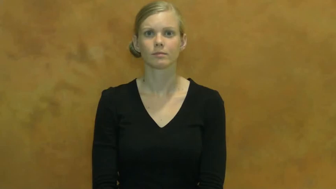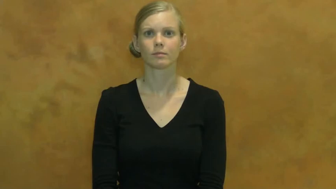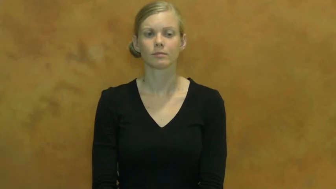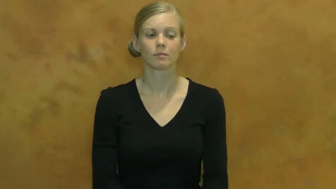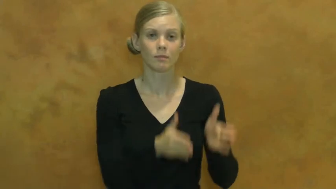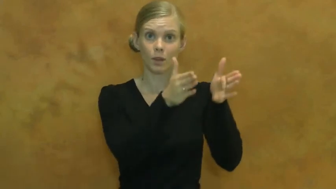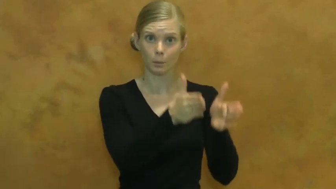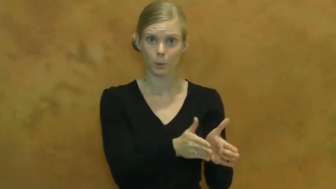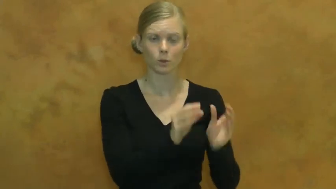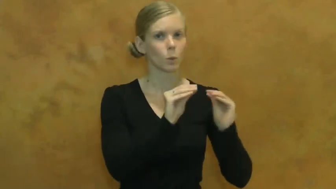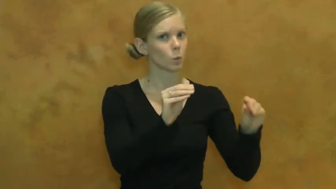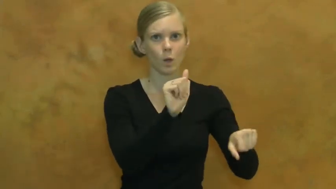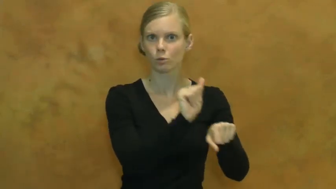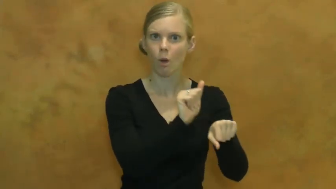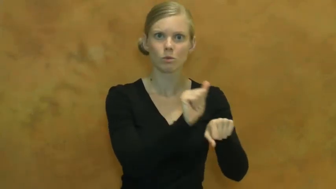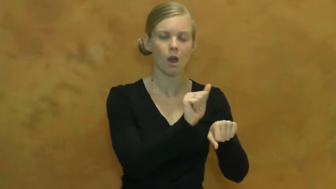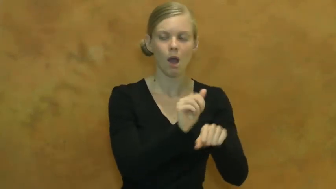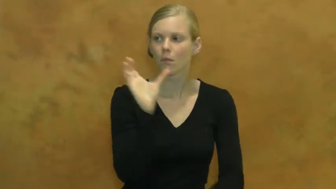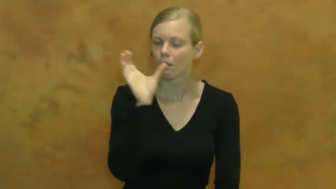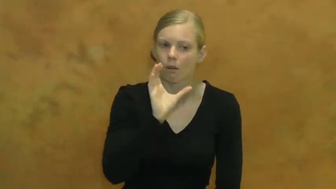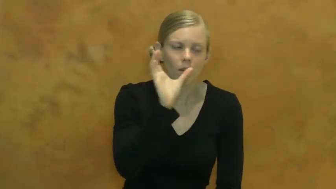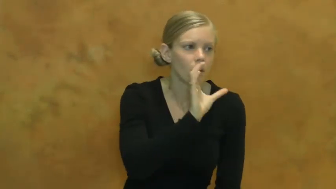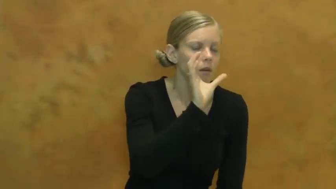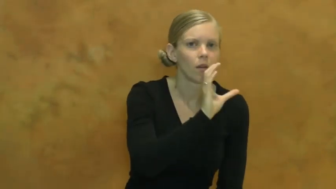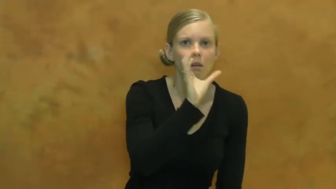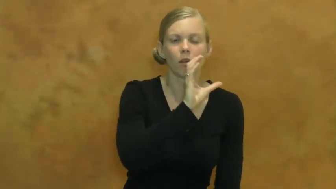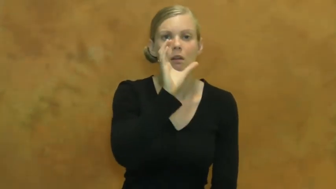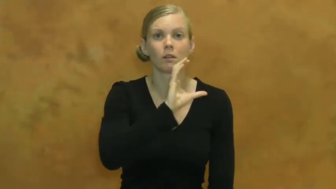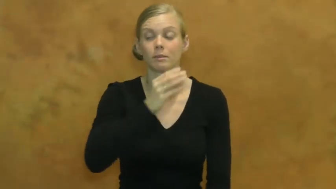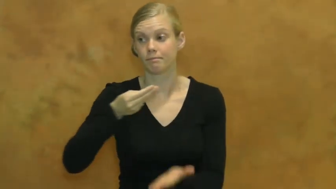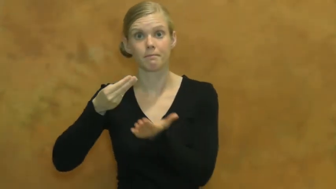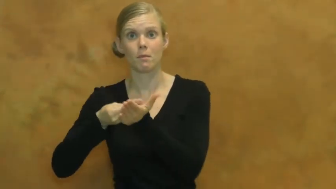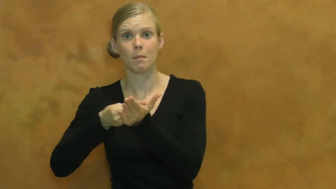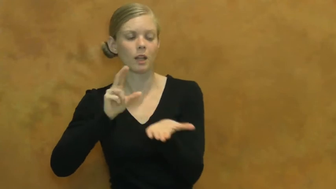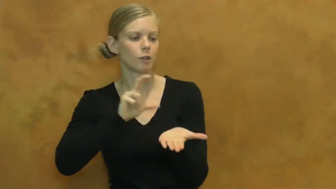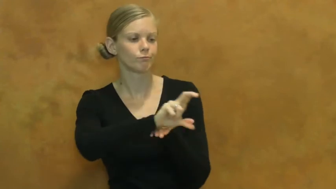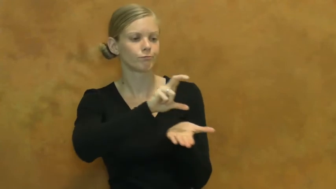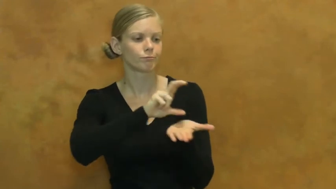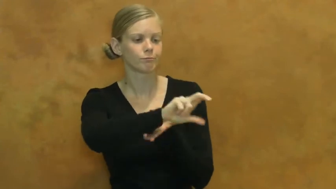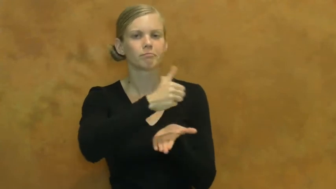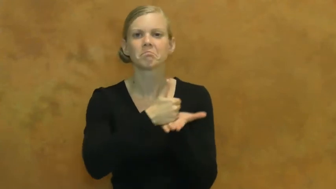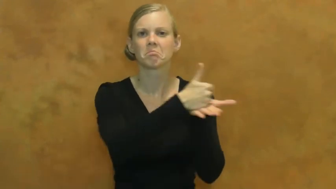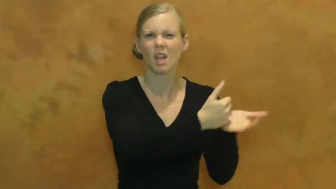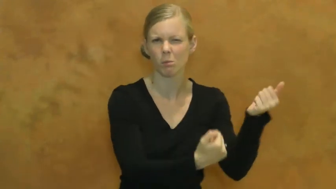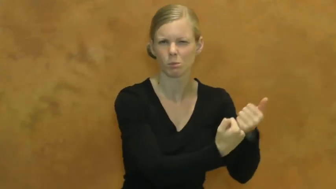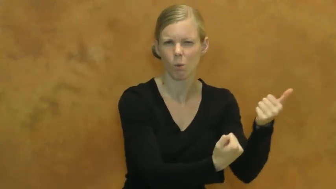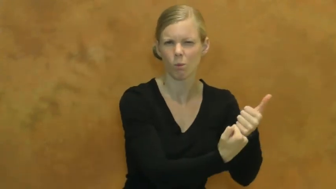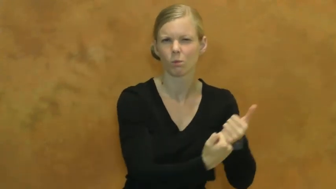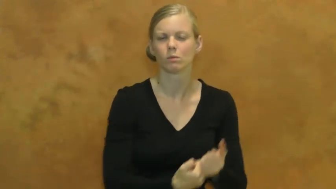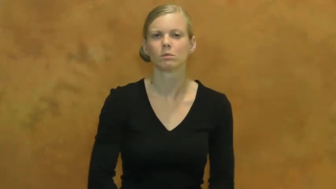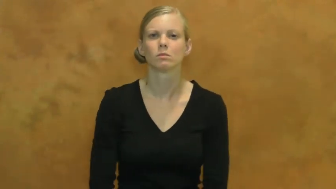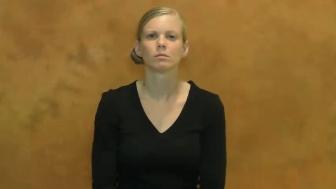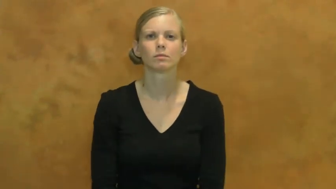unemployment benefit